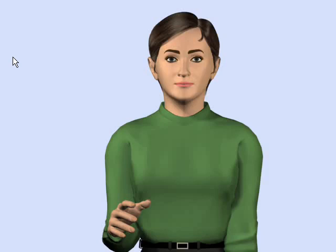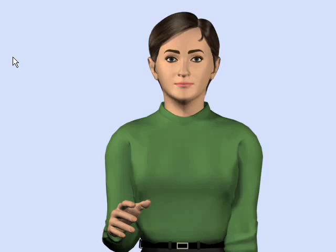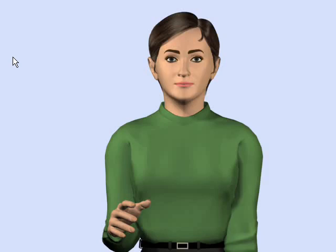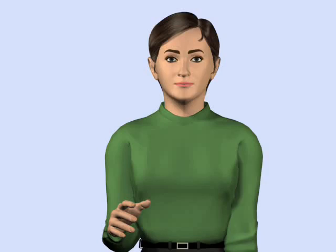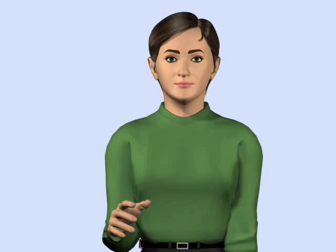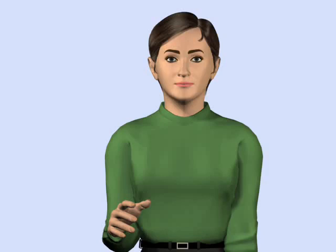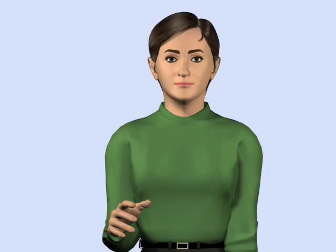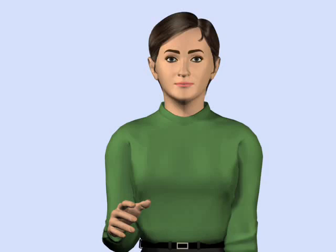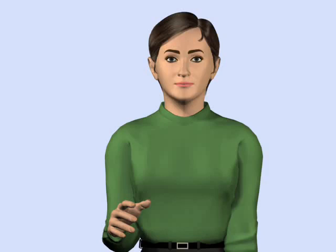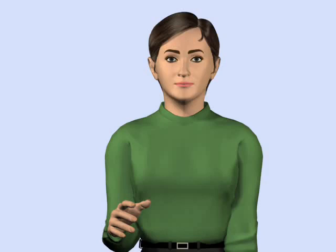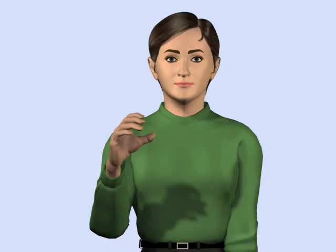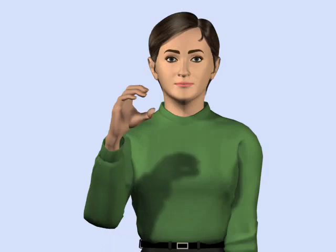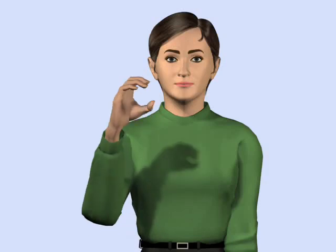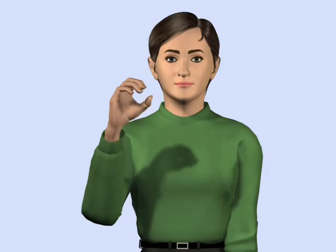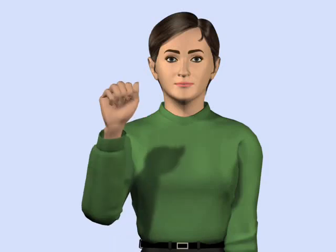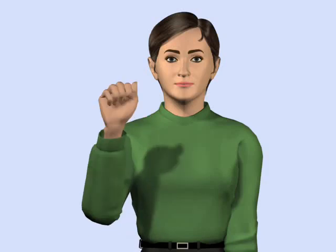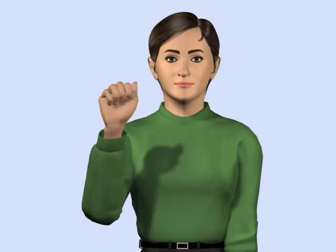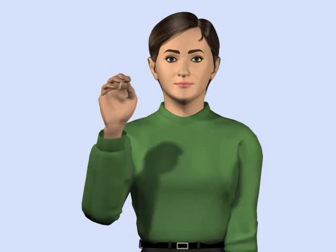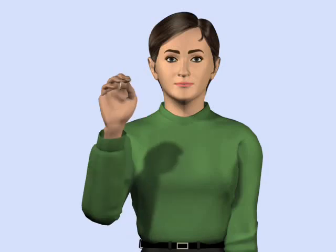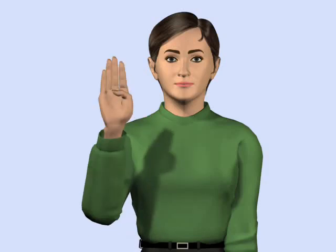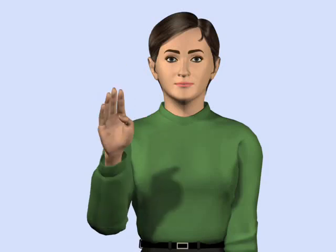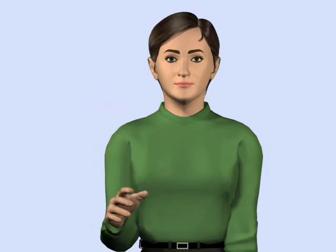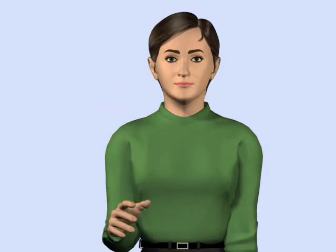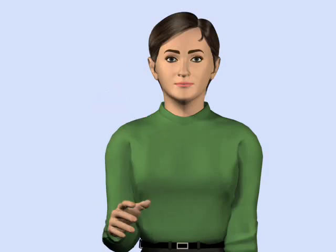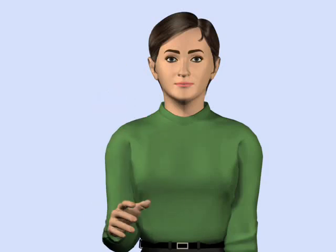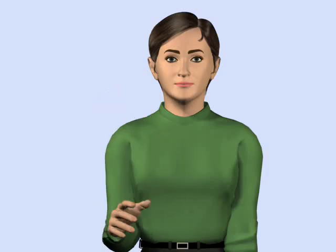cab-truck